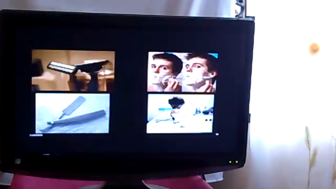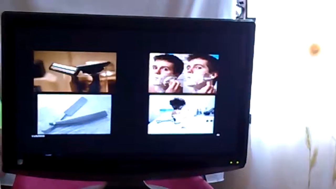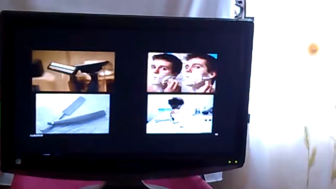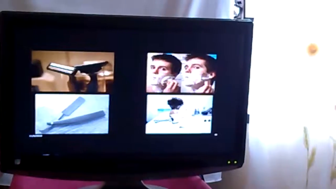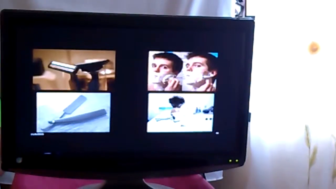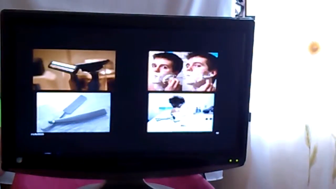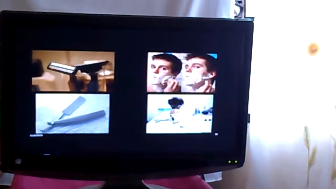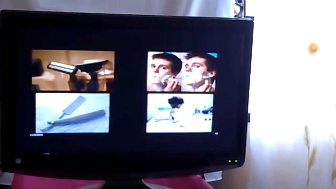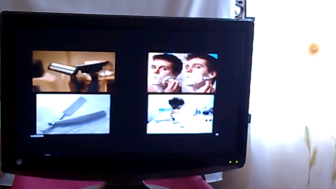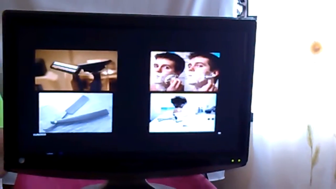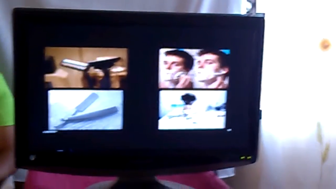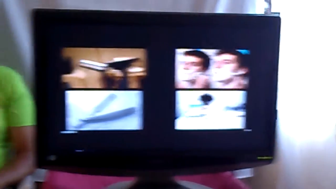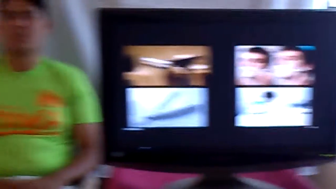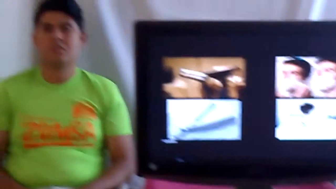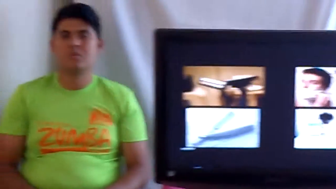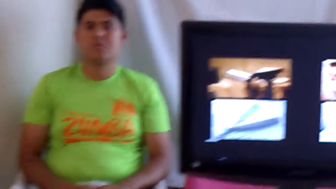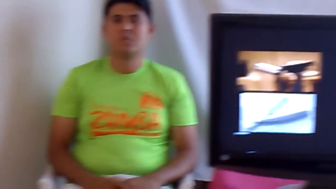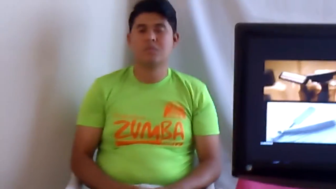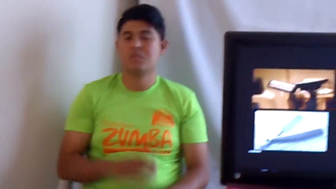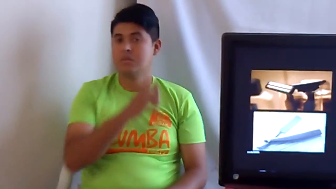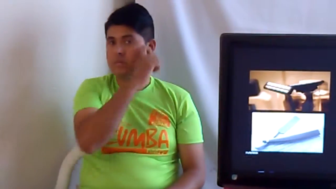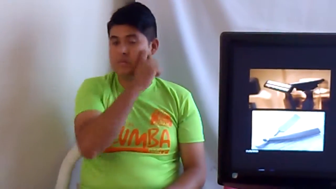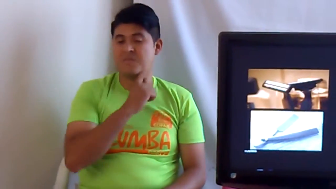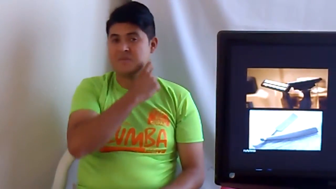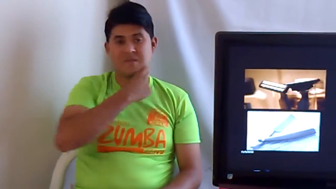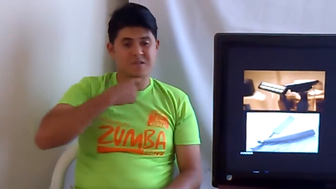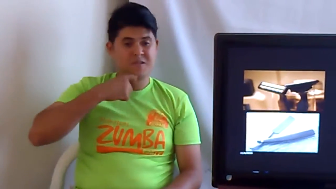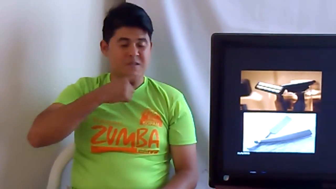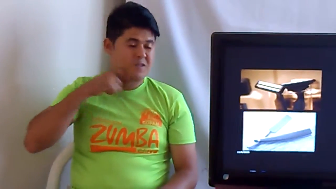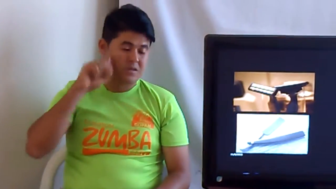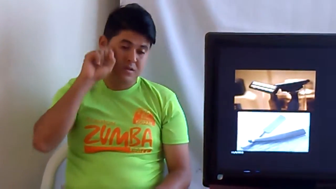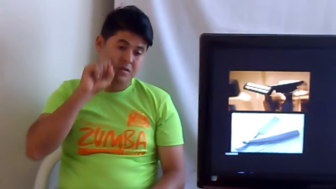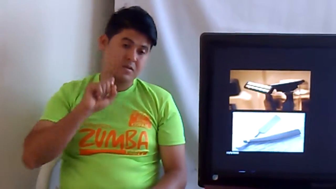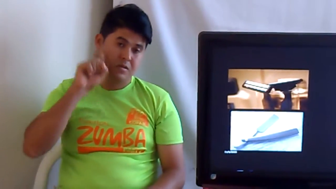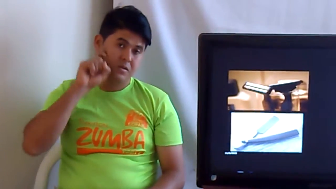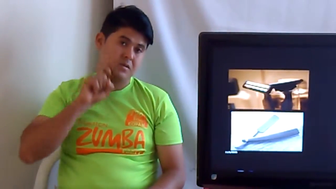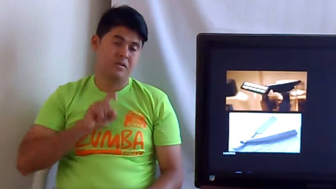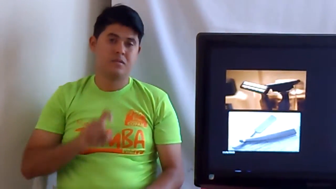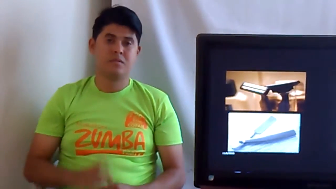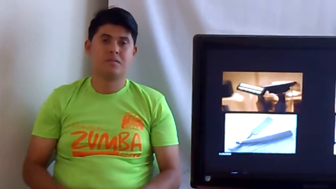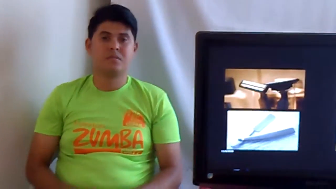razor